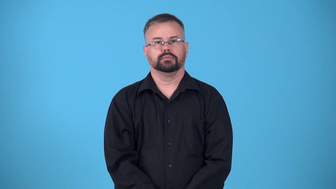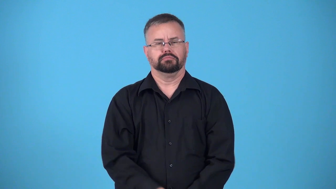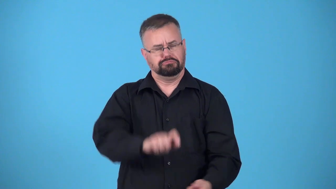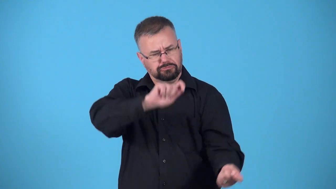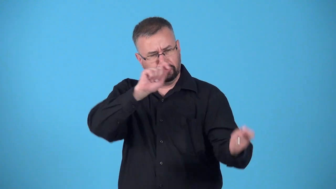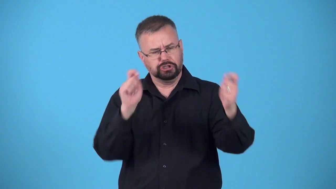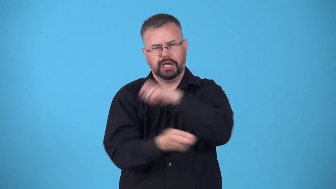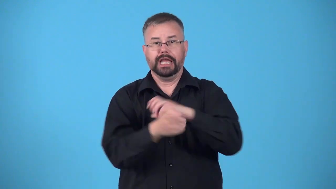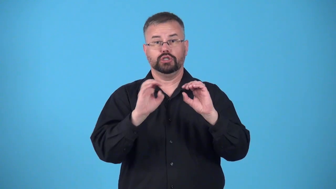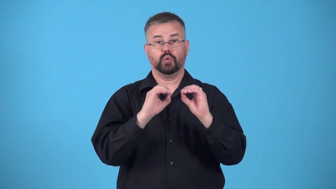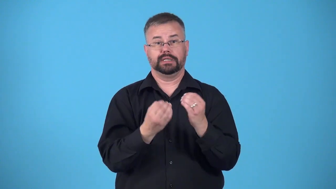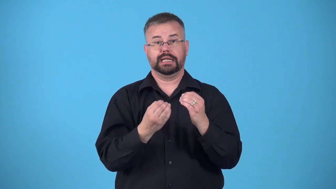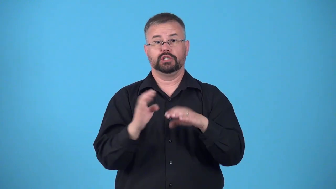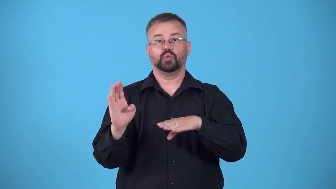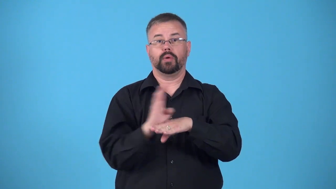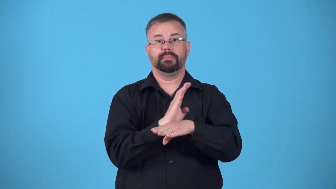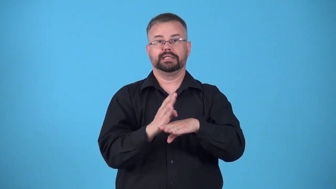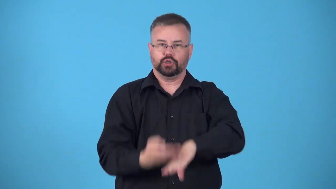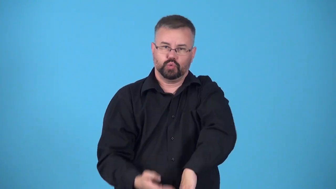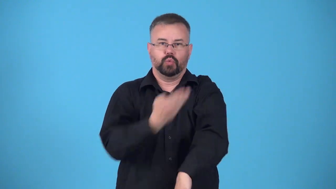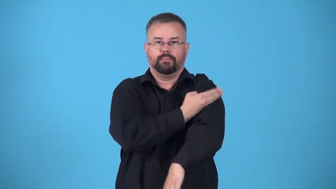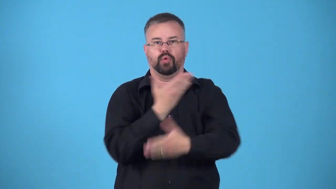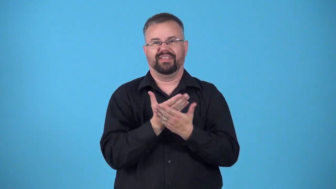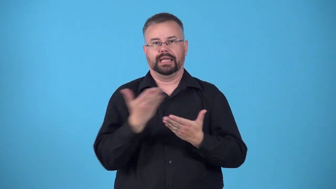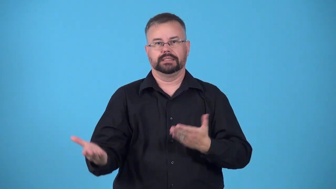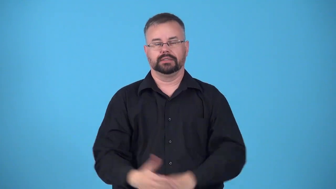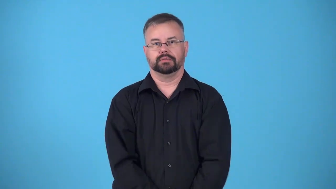shake up